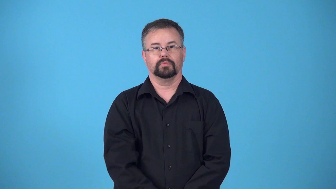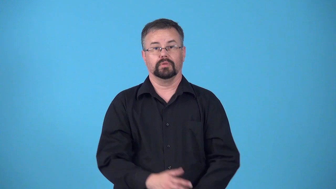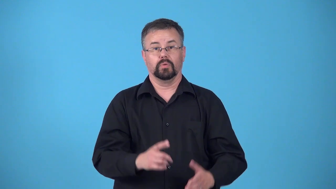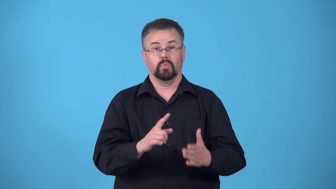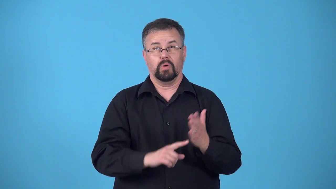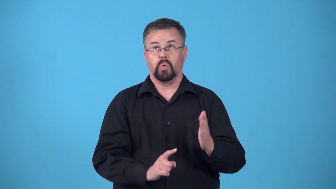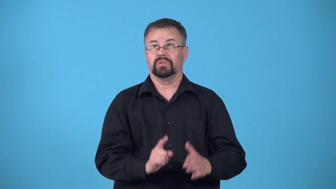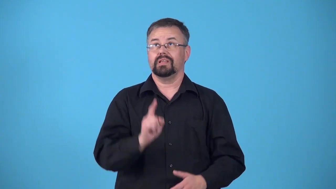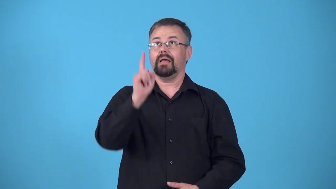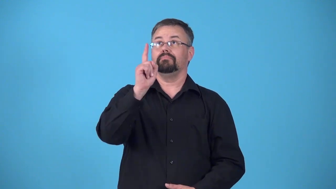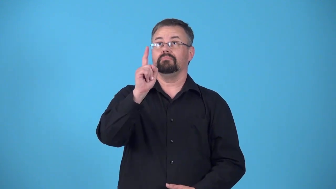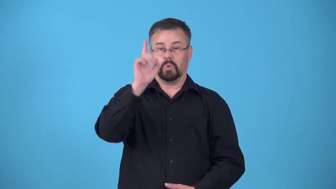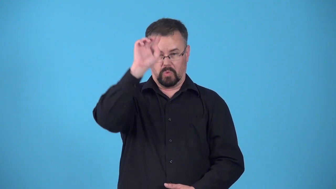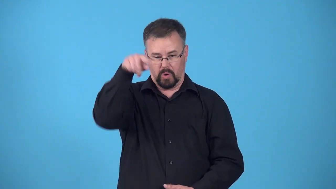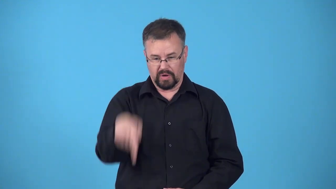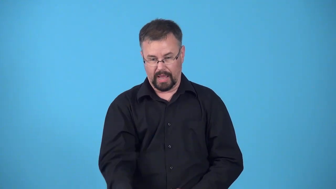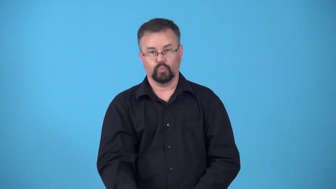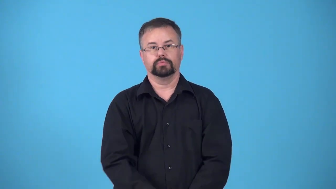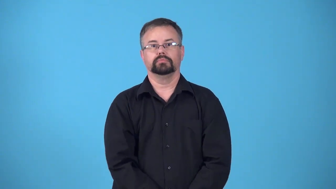what goes up, must come down